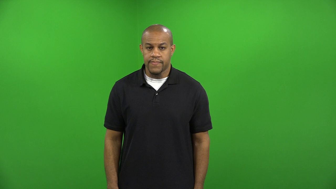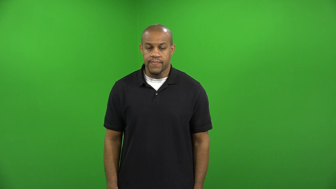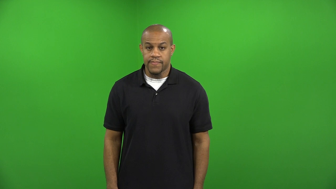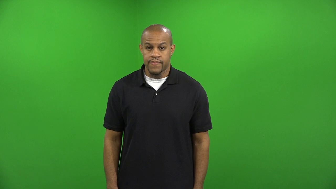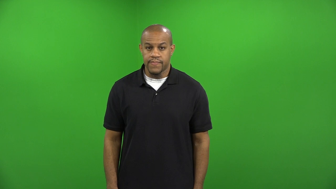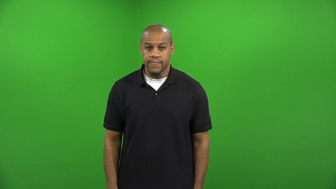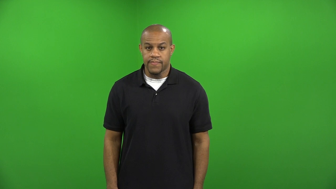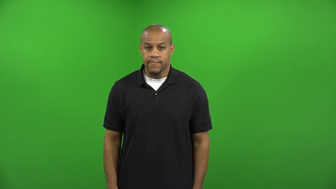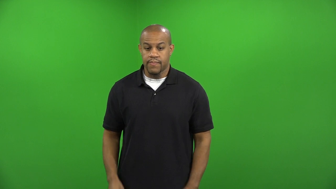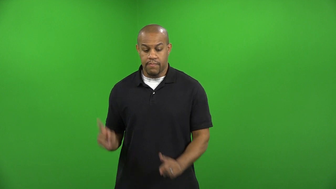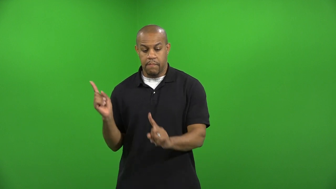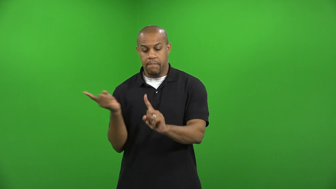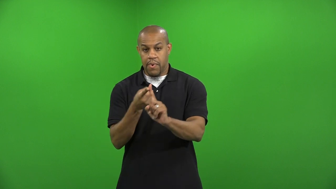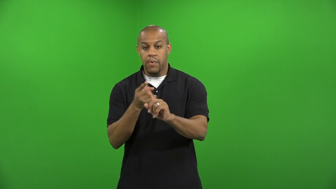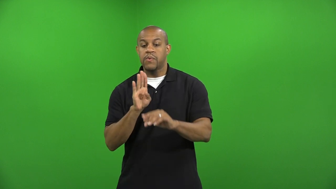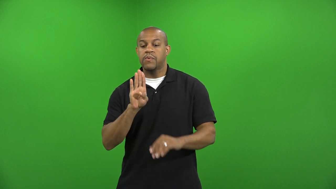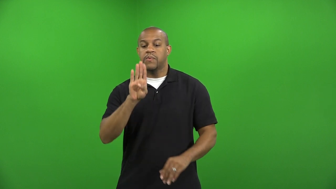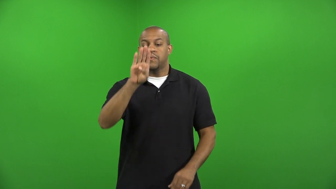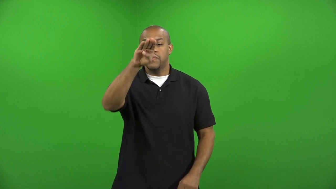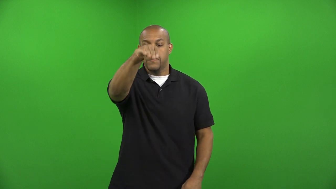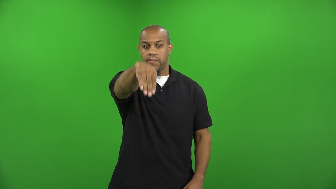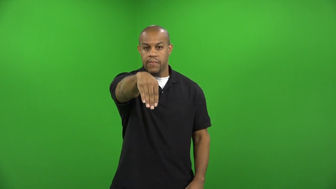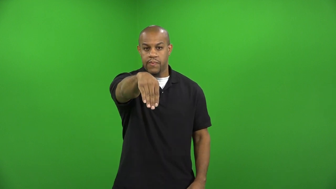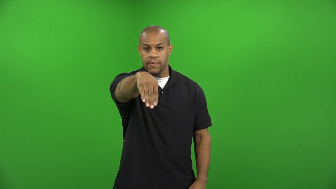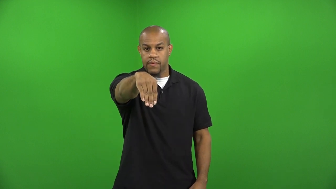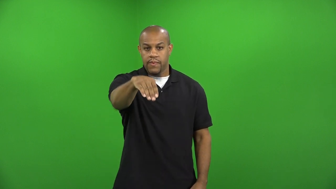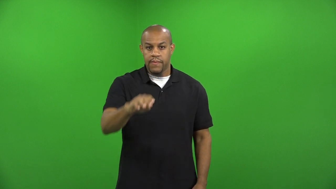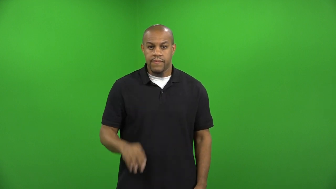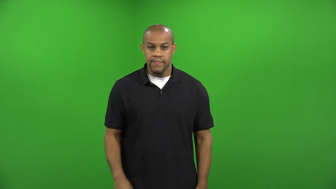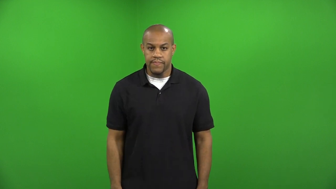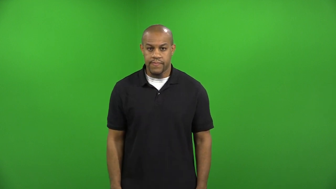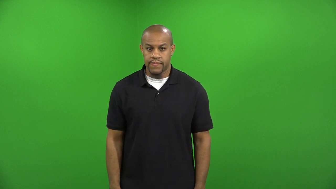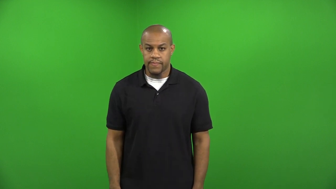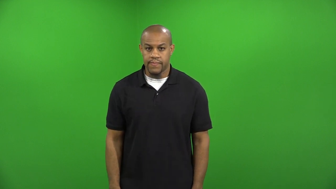Hit in the air